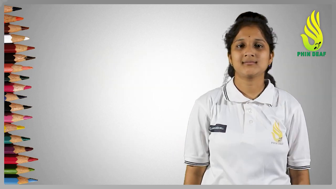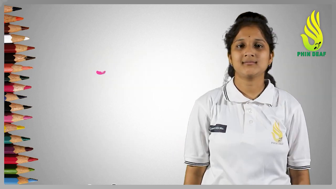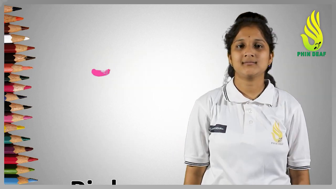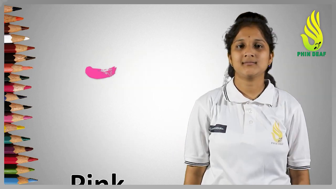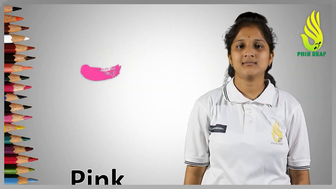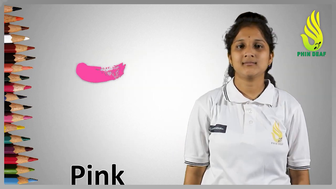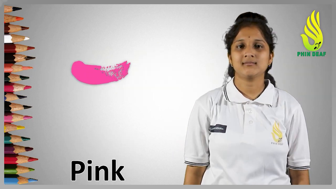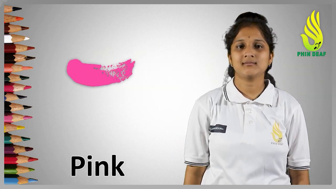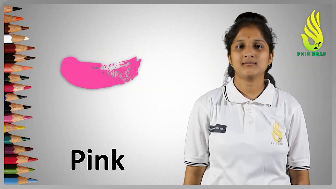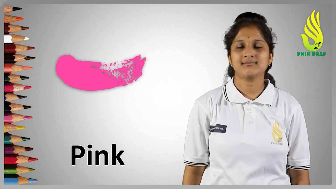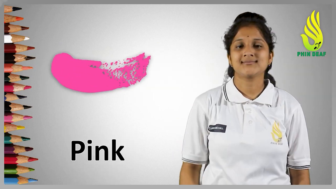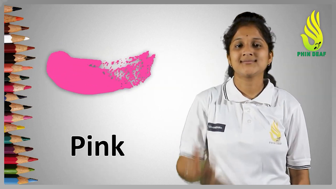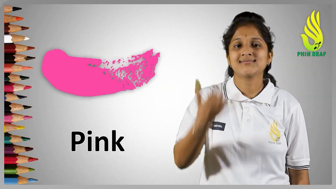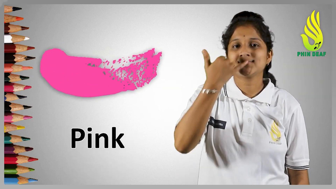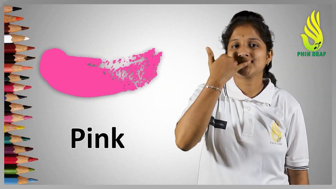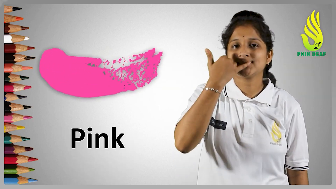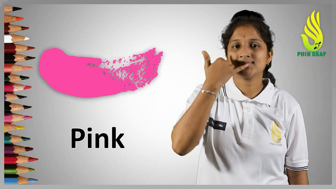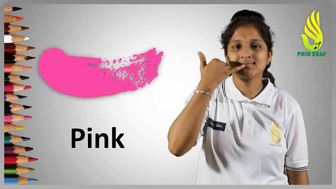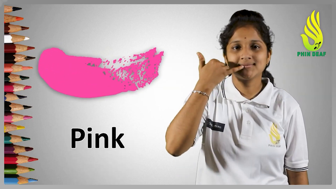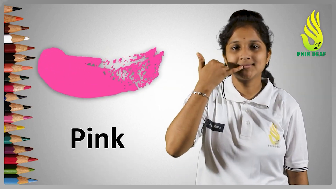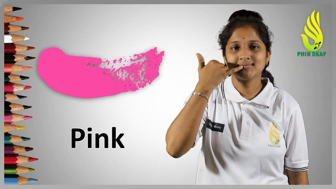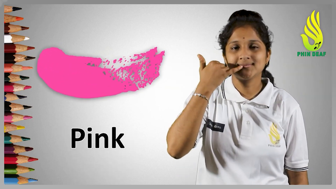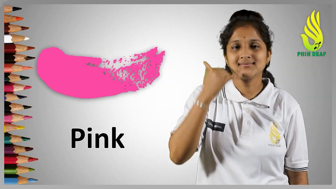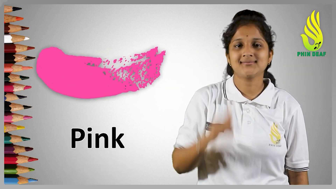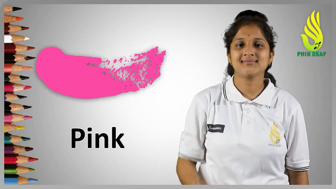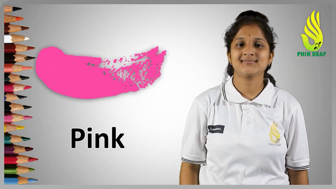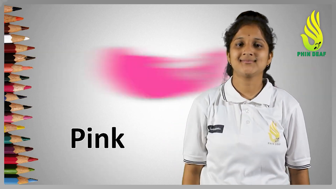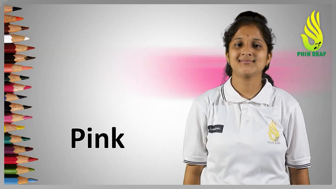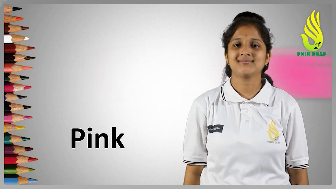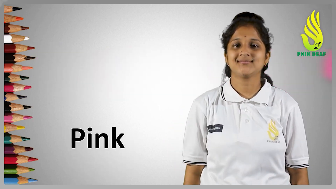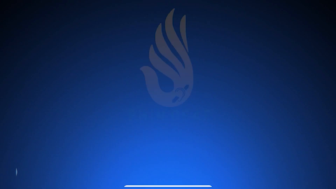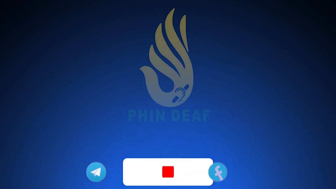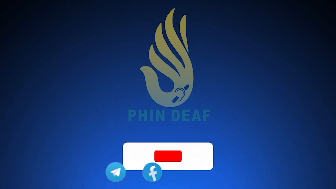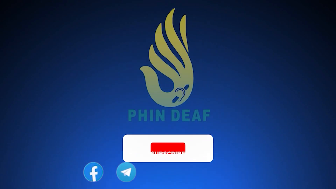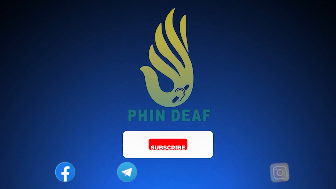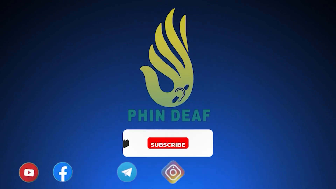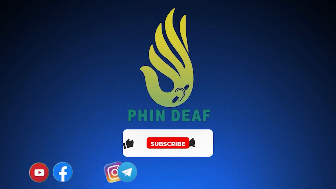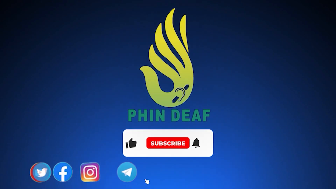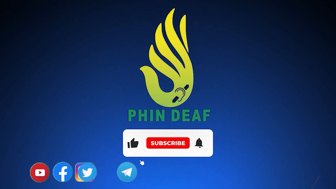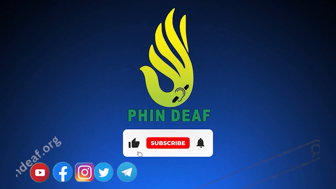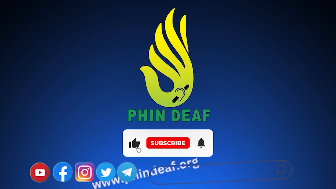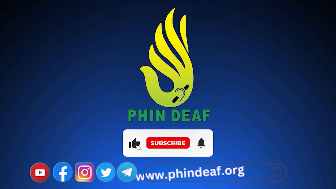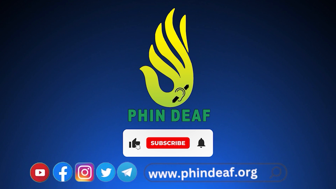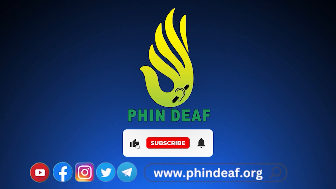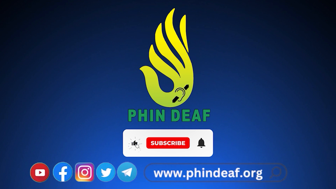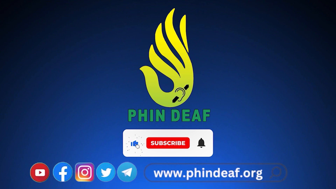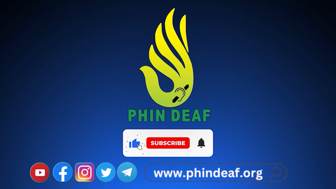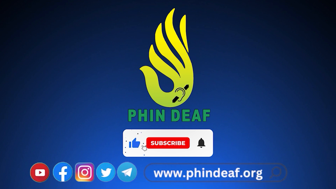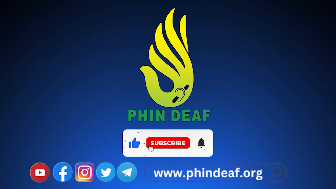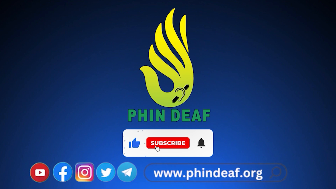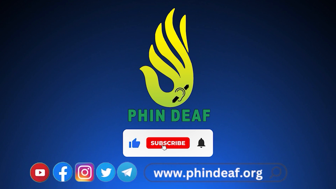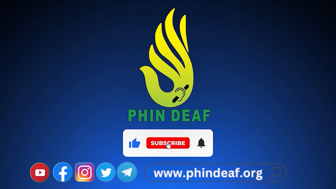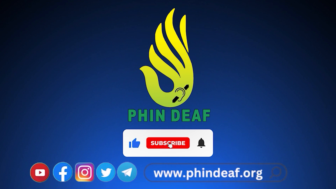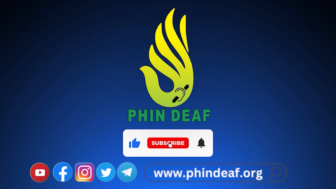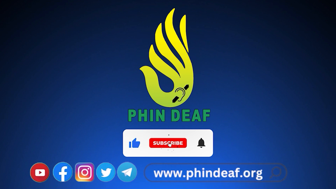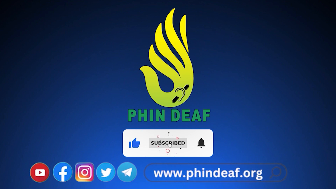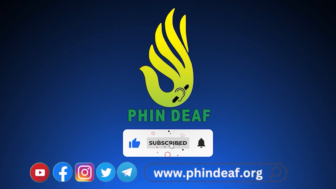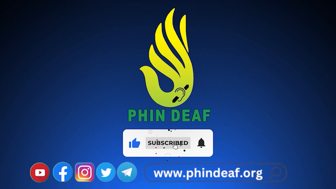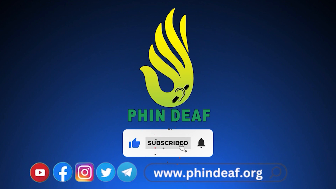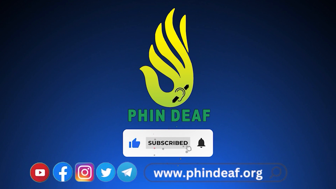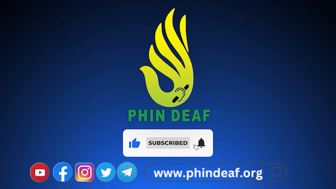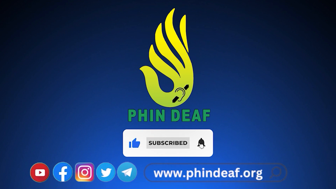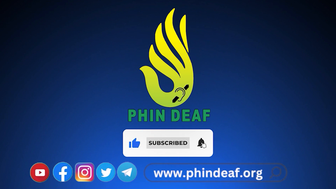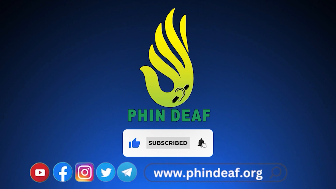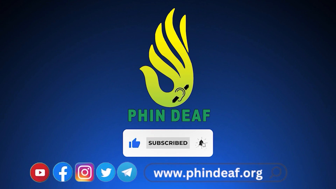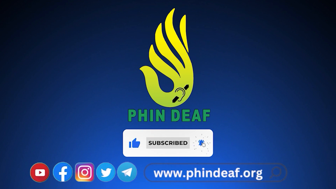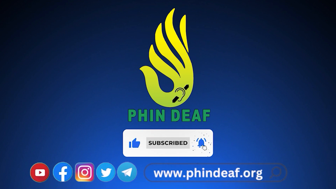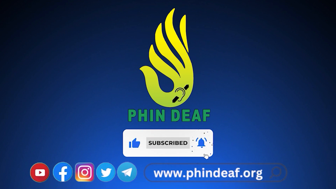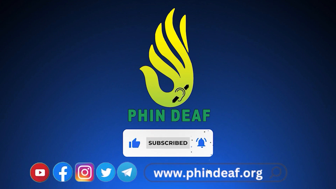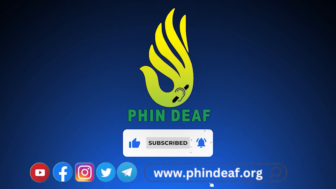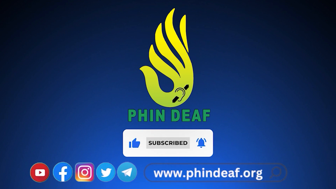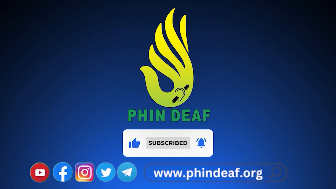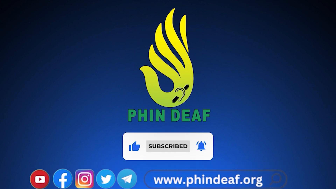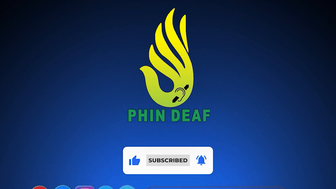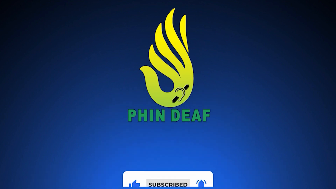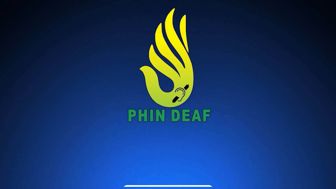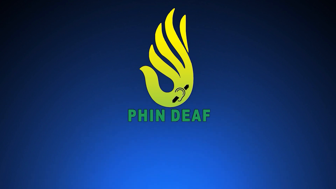Pink